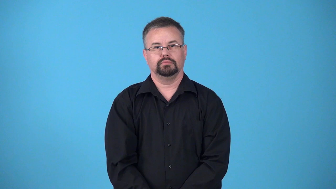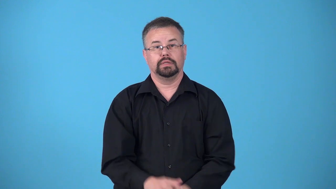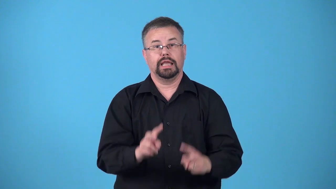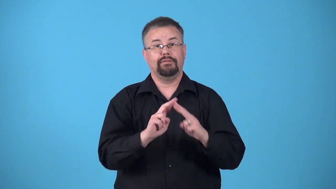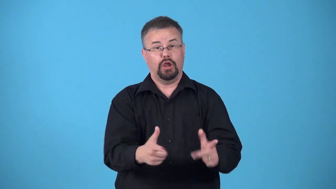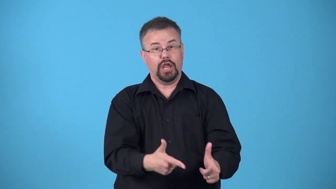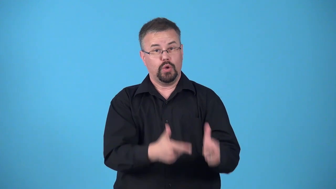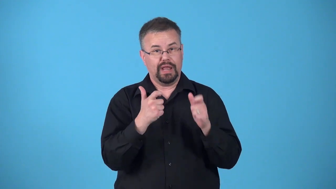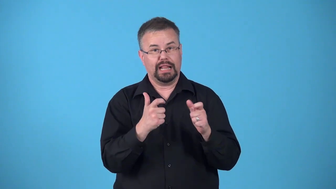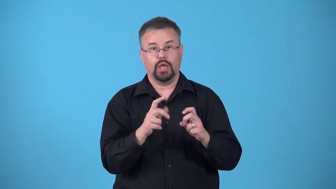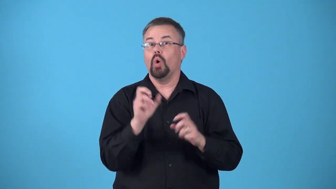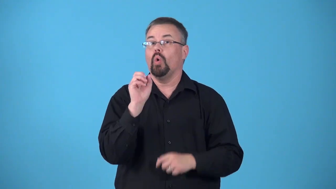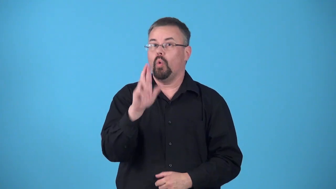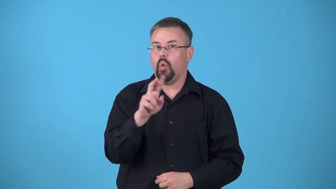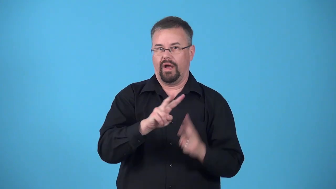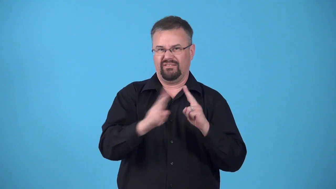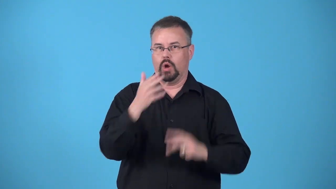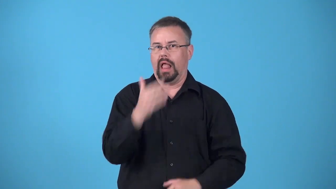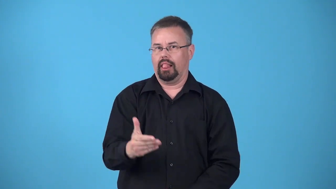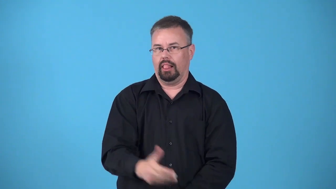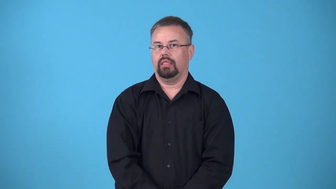like no one's business